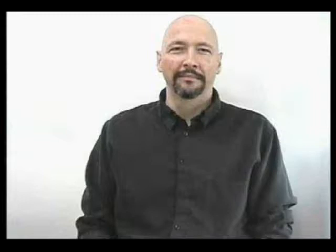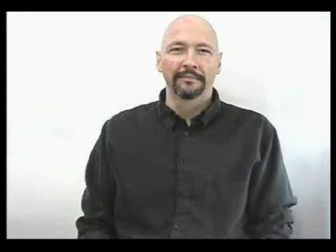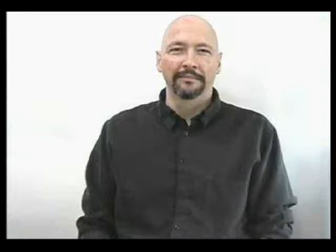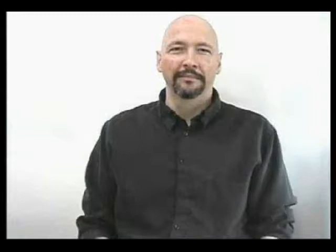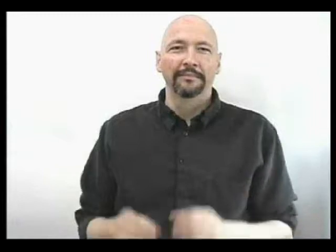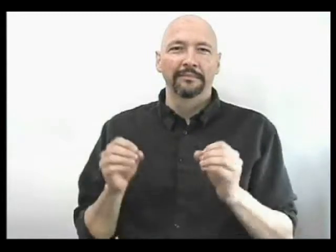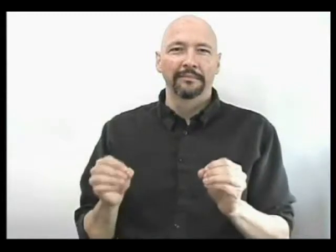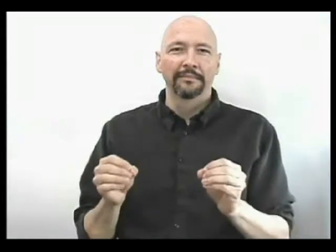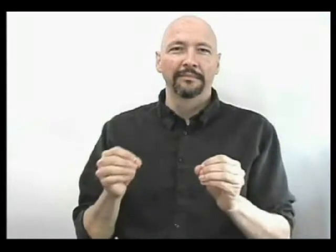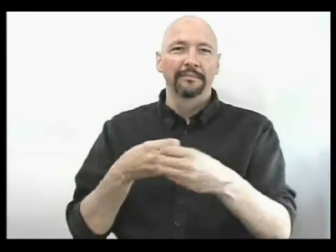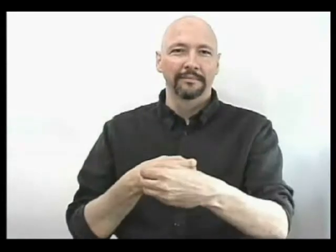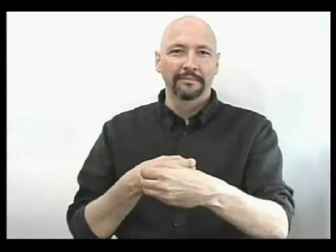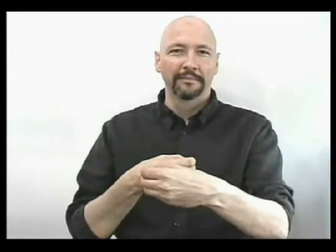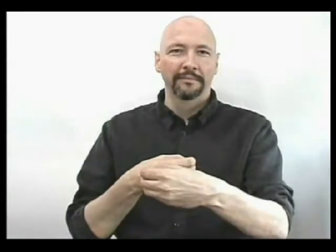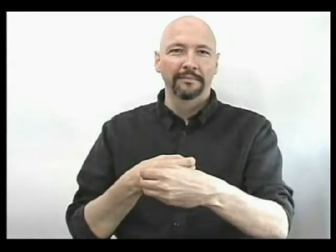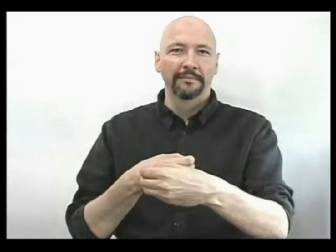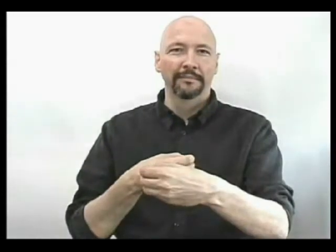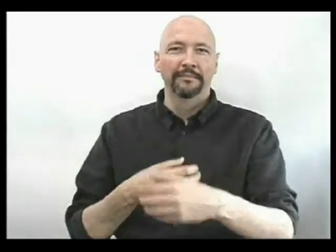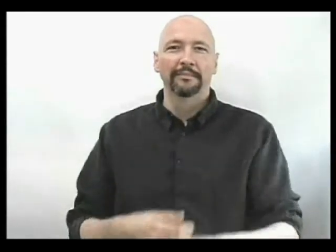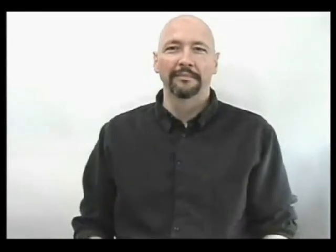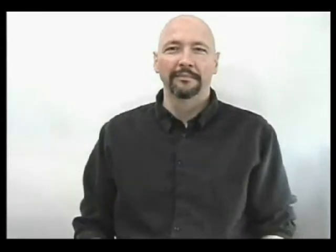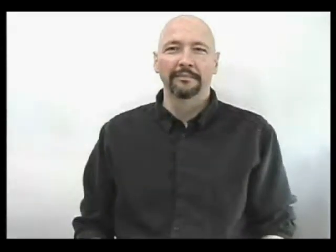OFFICE